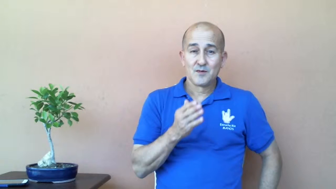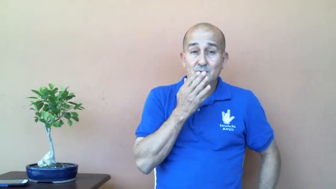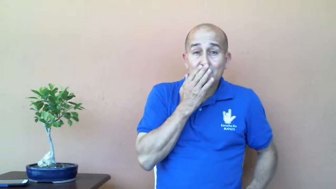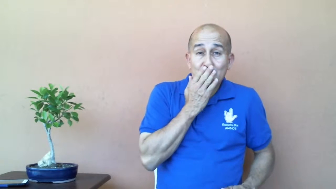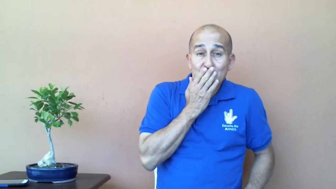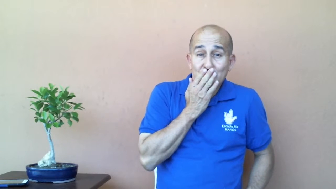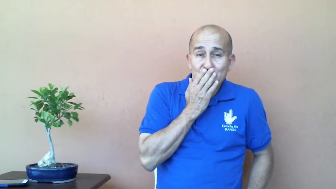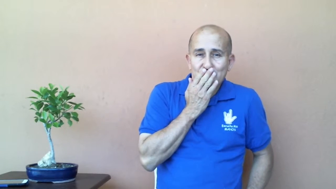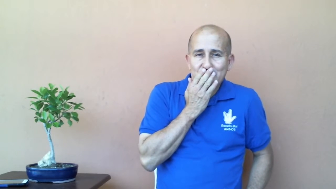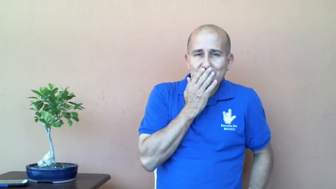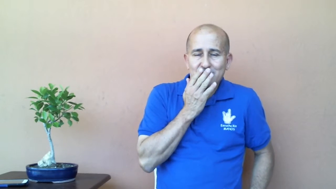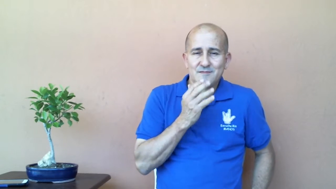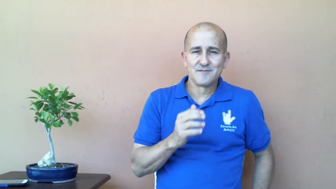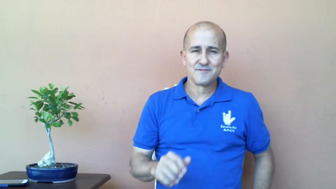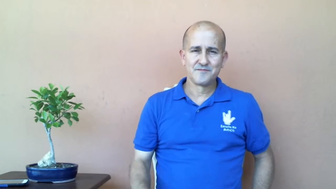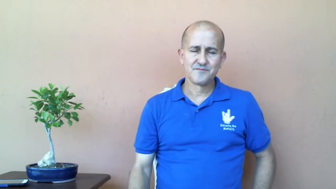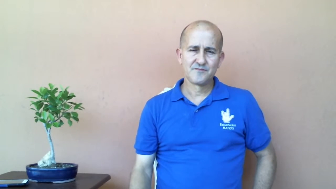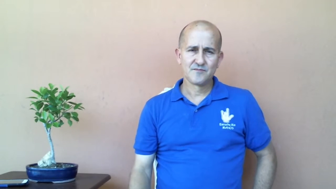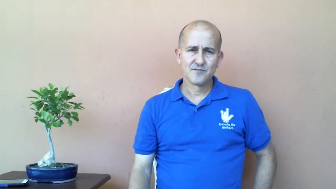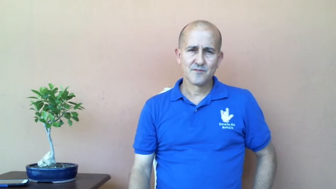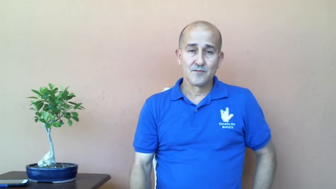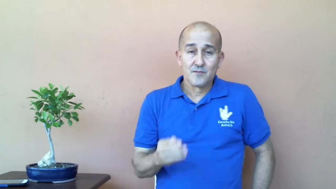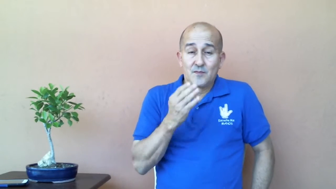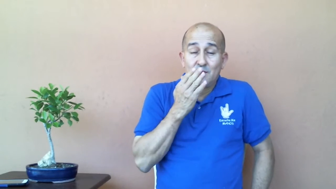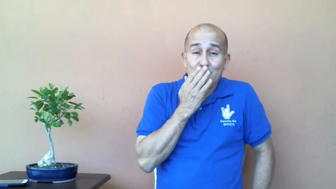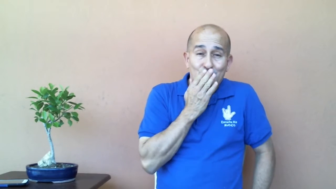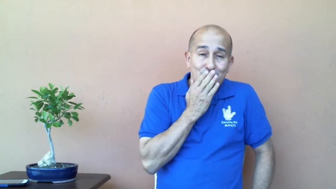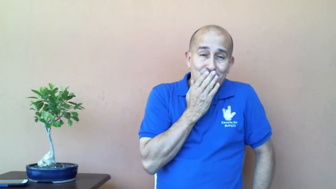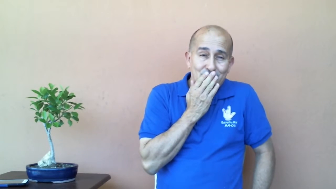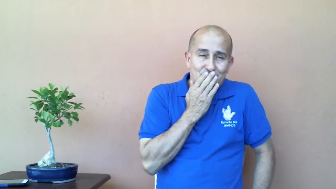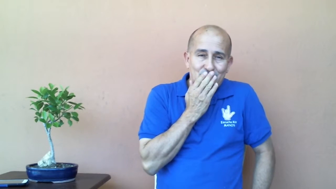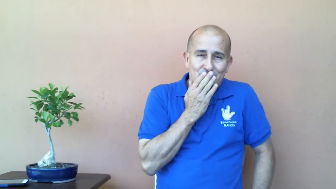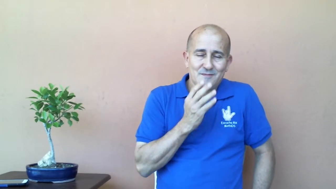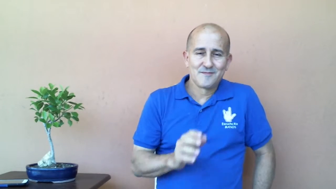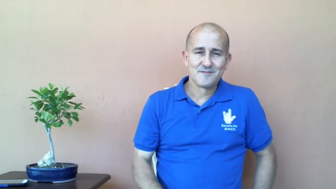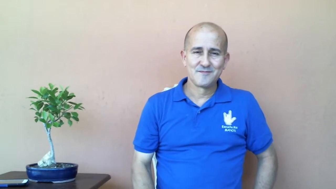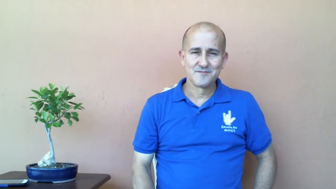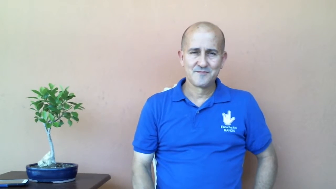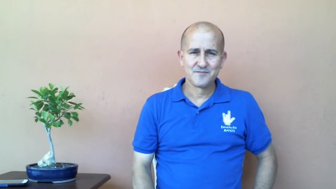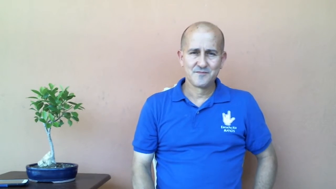oops